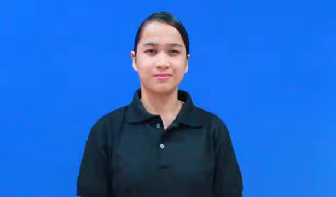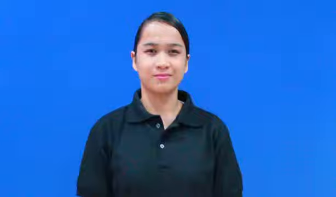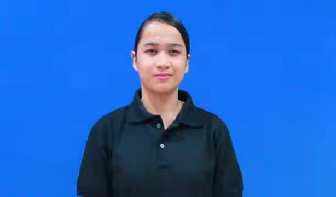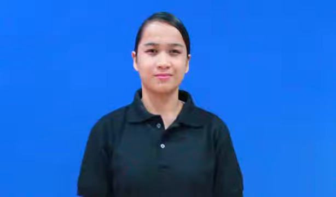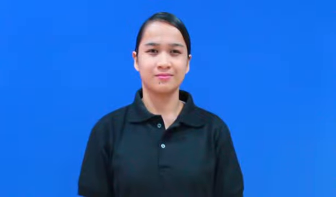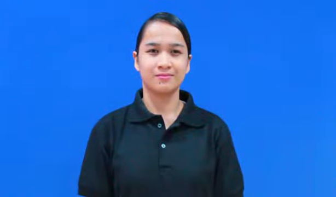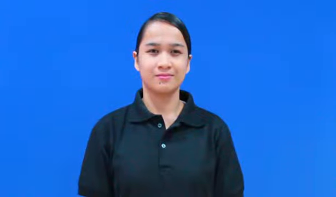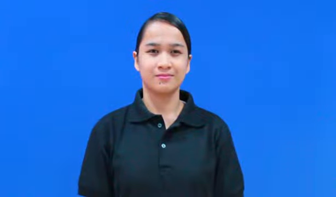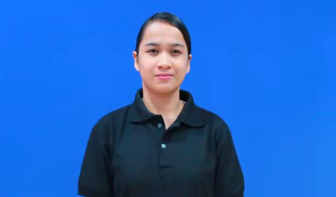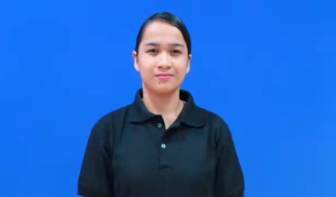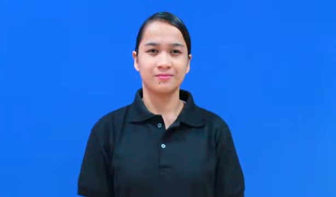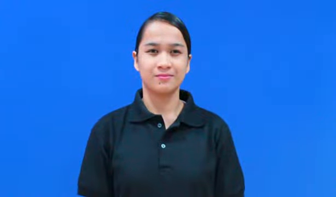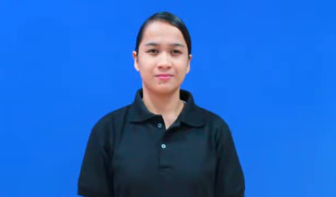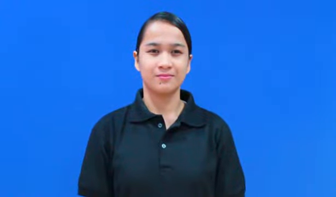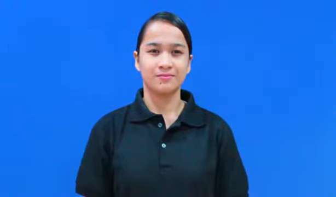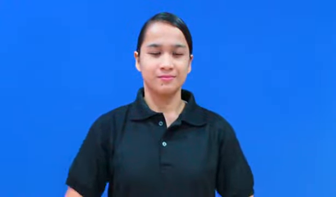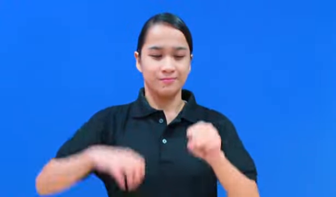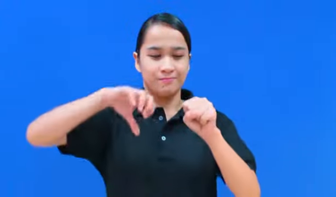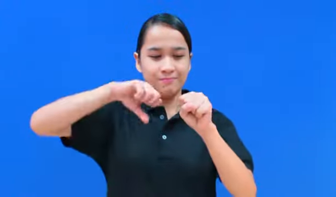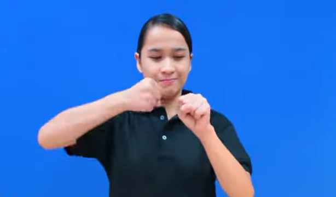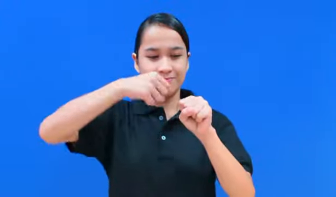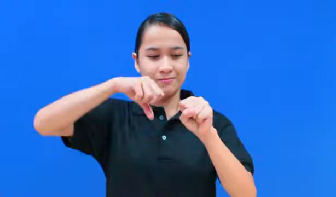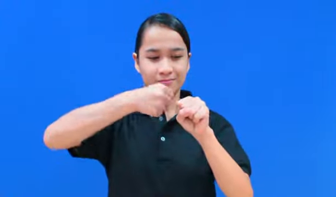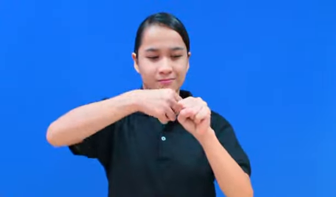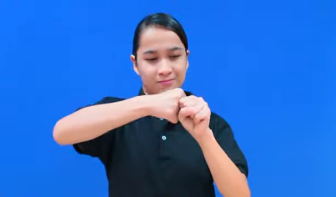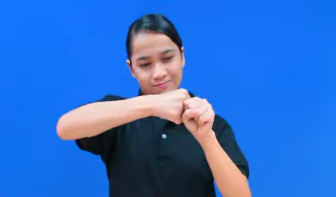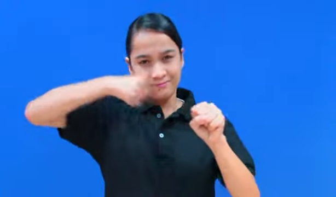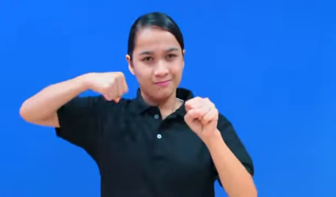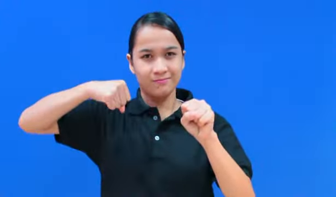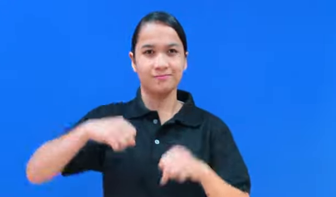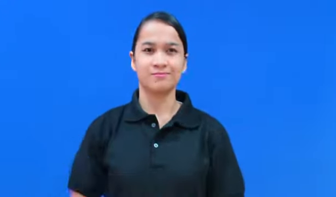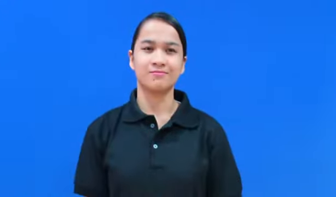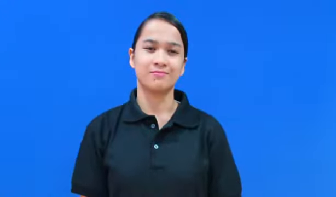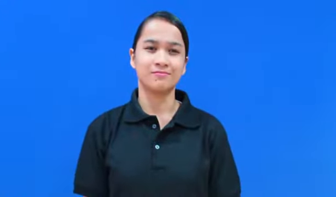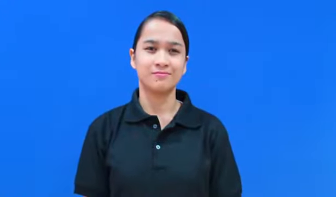Cork Screw